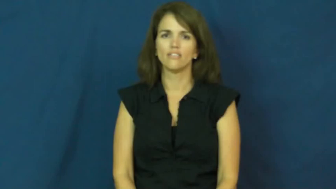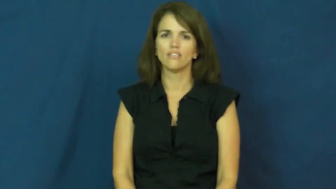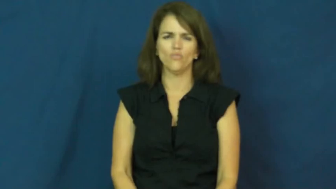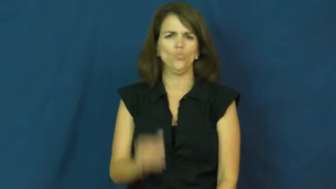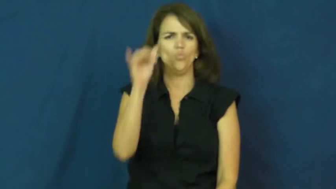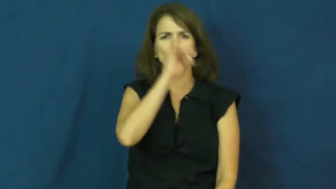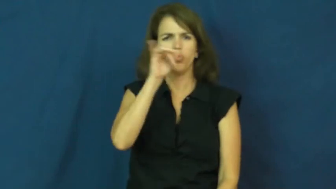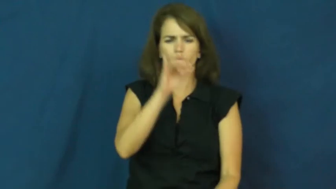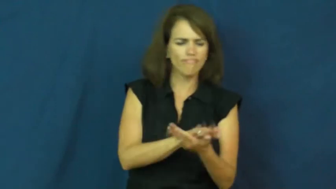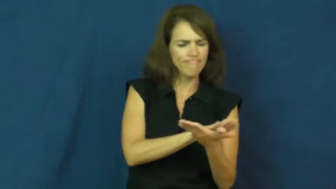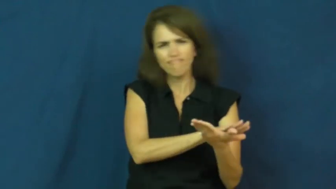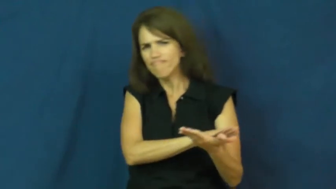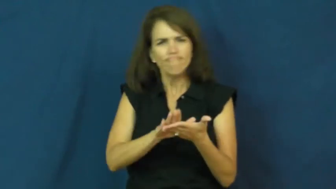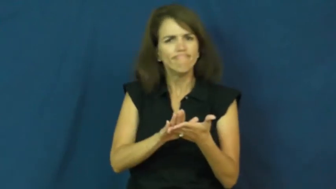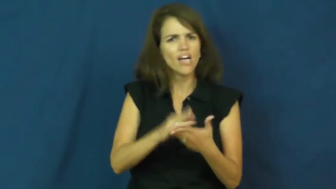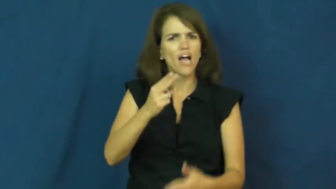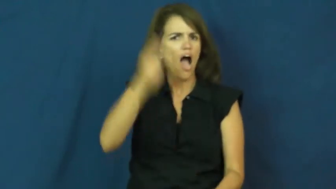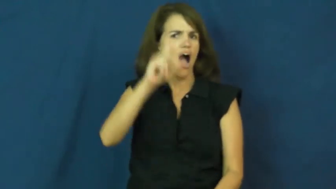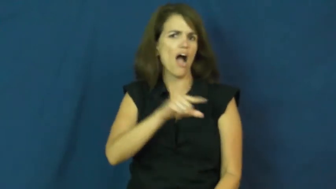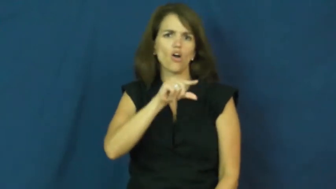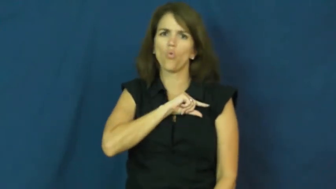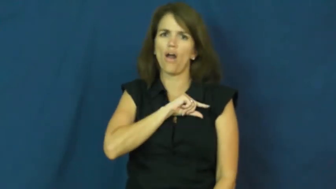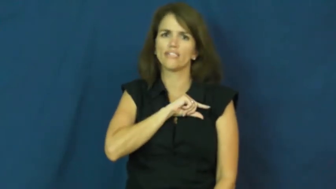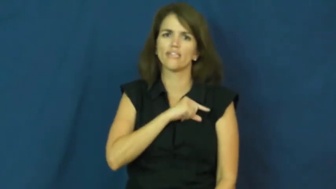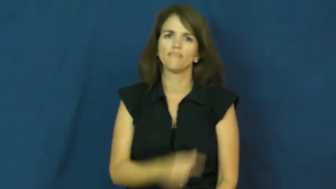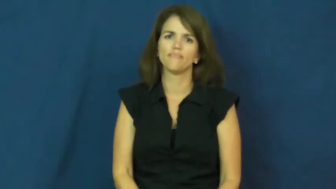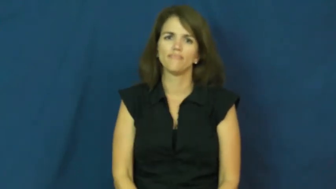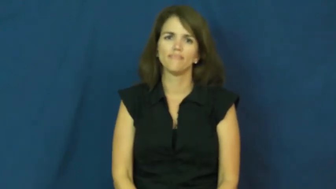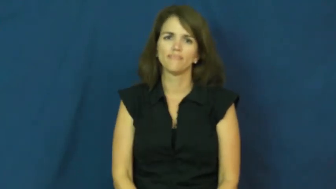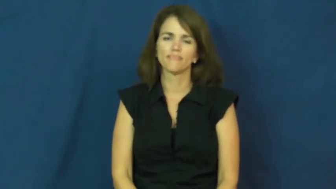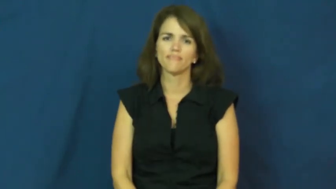fit for a king